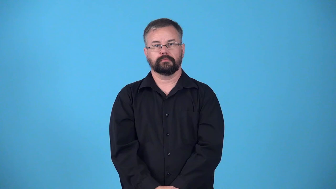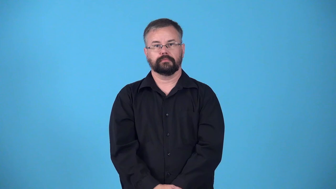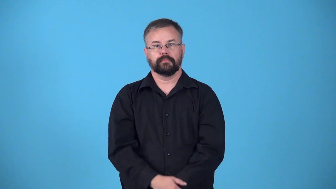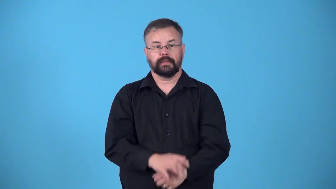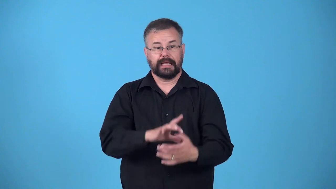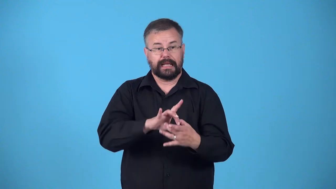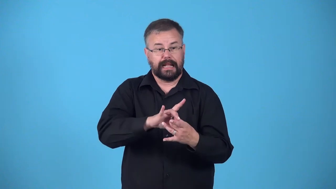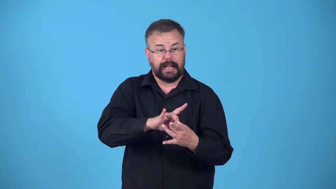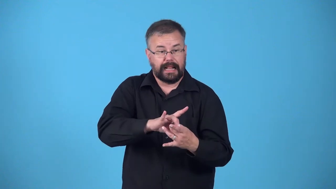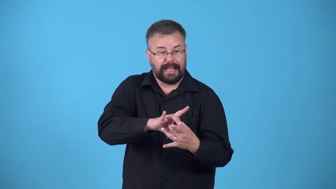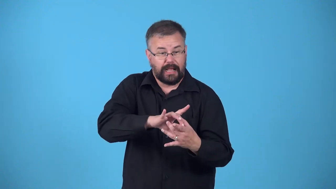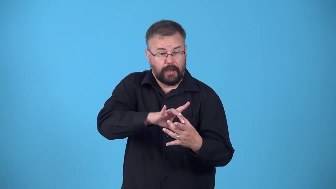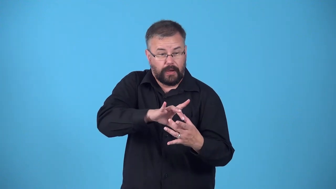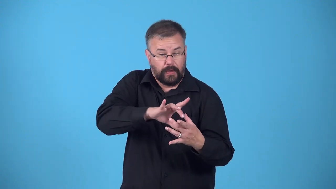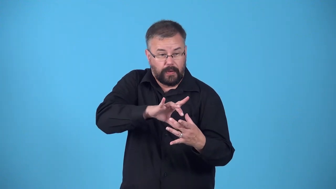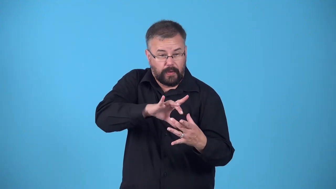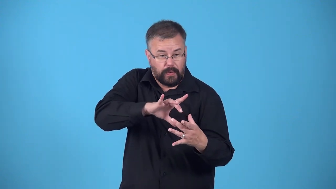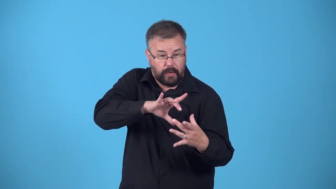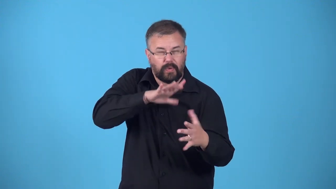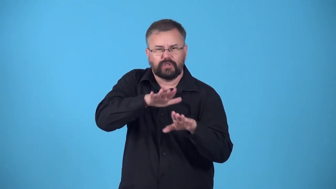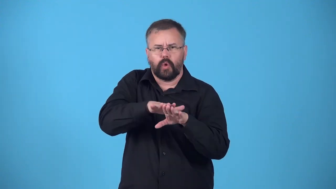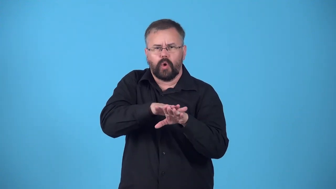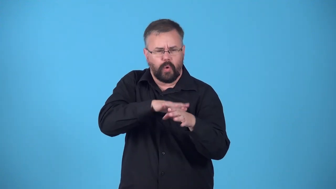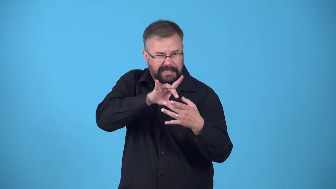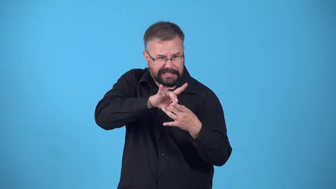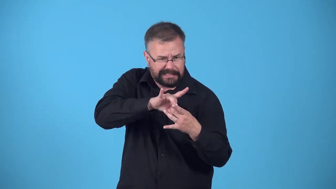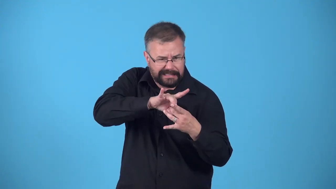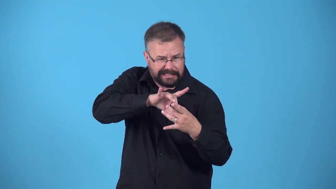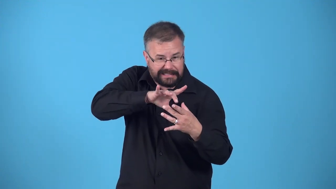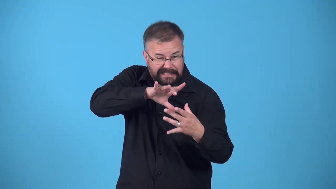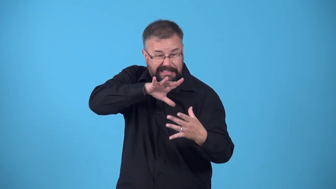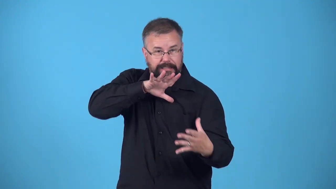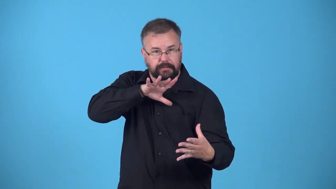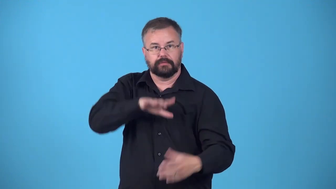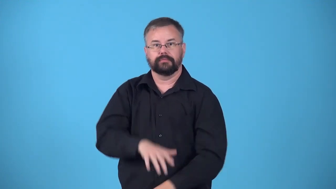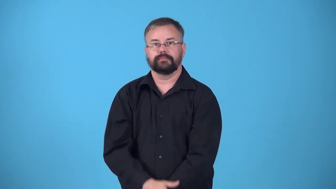ease down,ease off